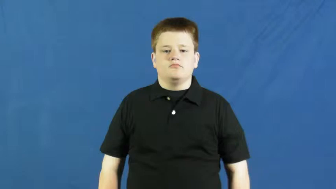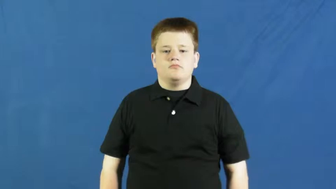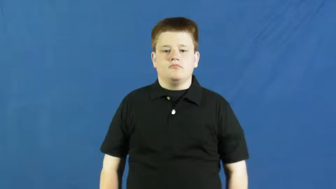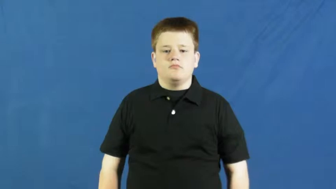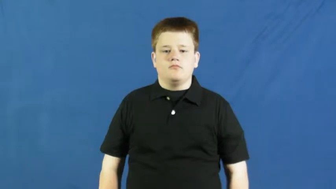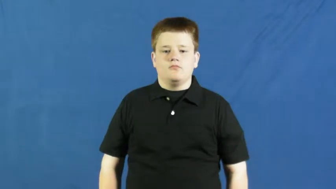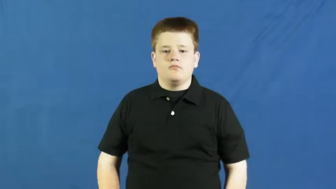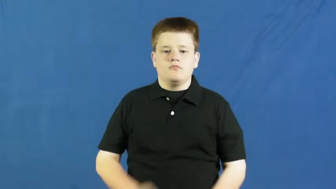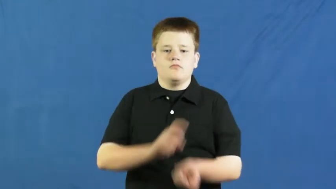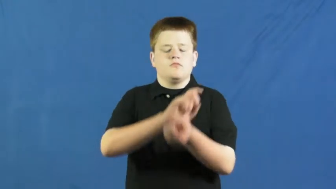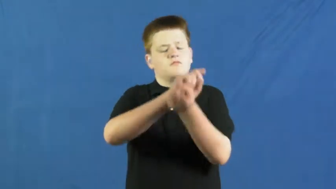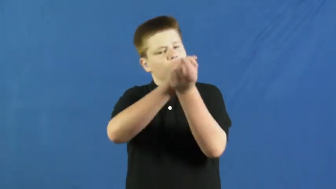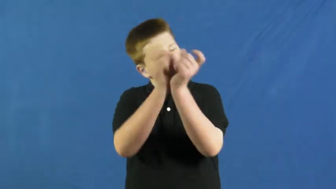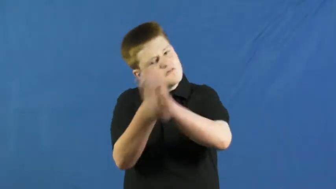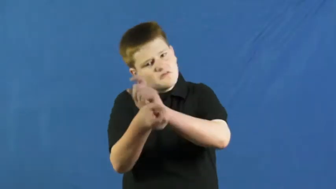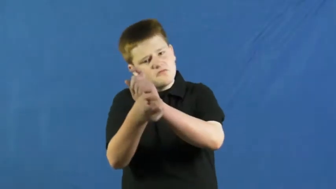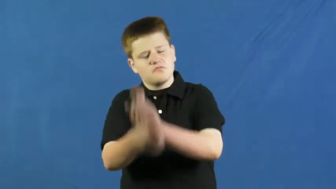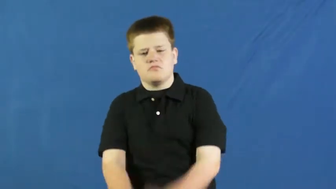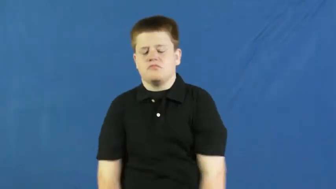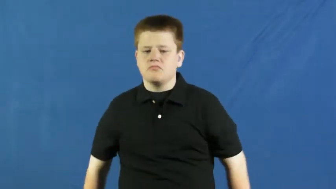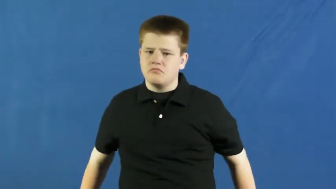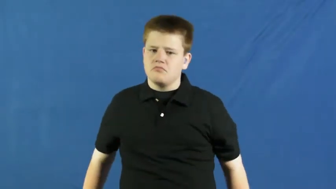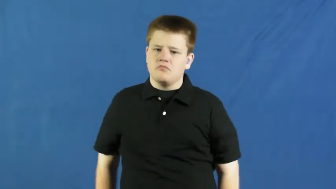metamorphasis,transmute,morph